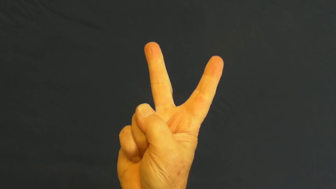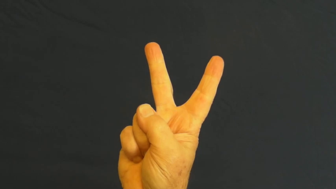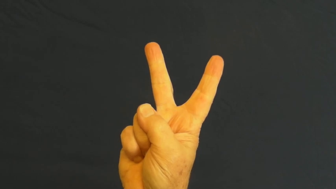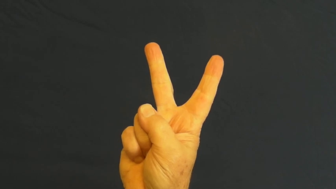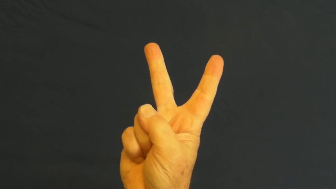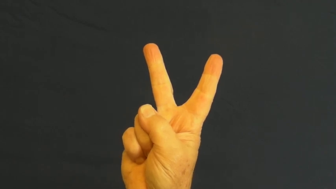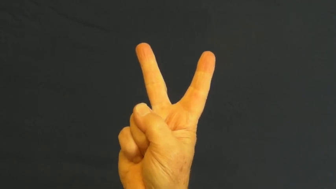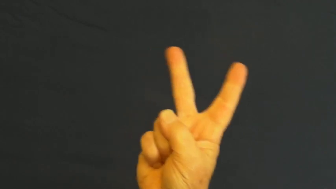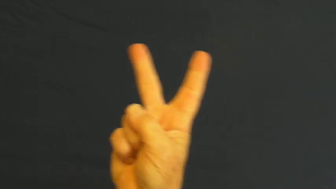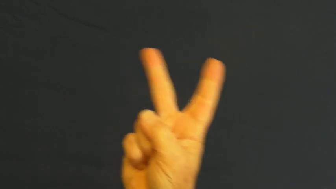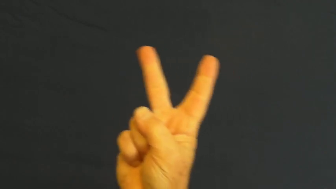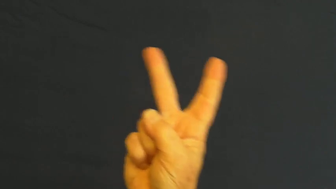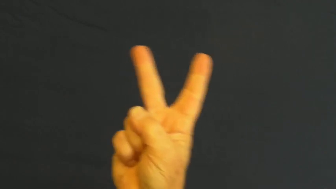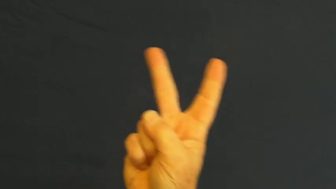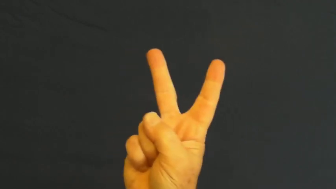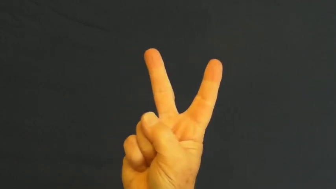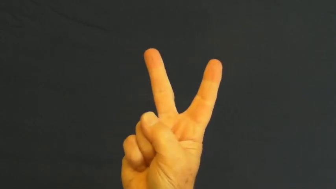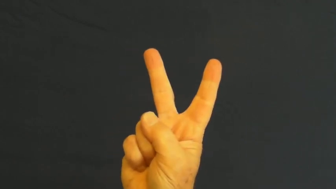Vancouver,BC,WA,Vicksburg,MS